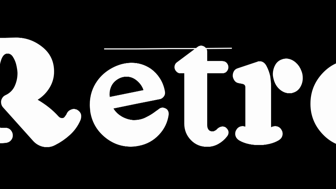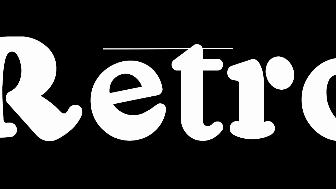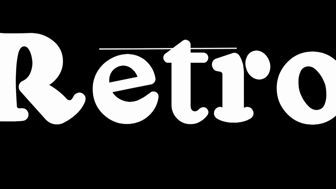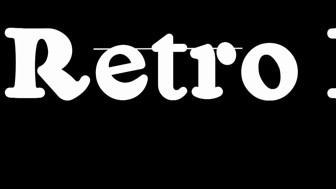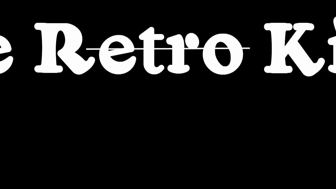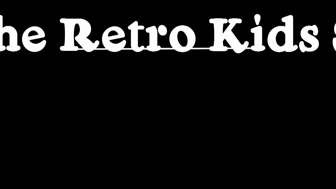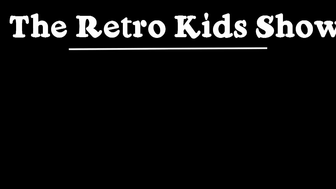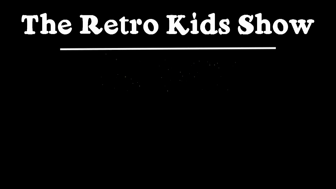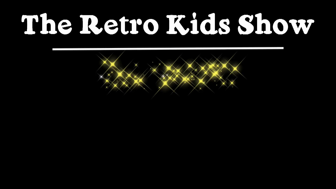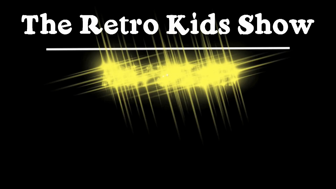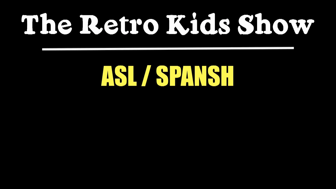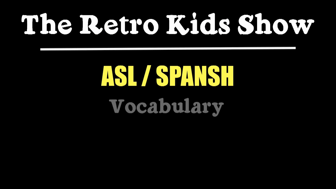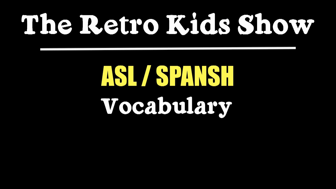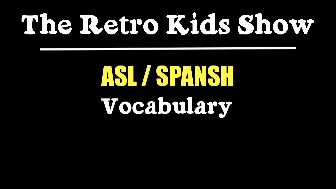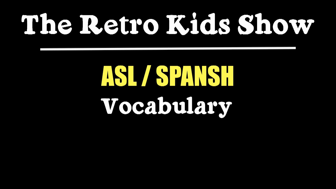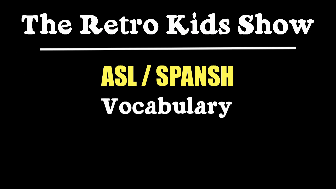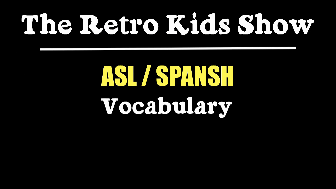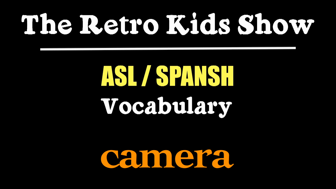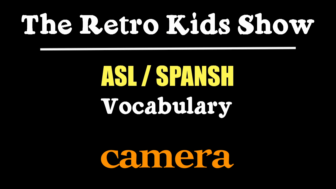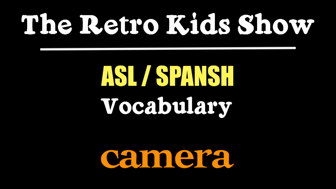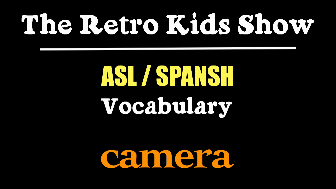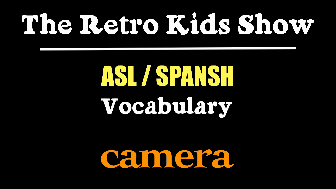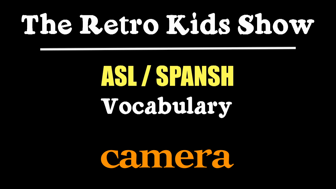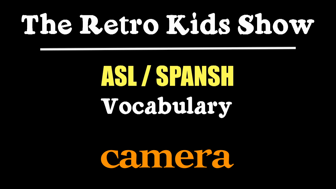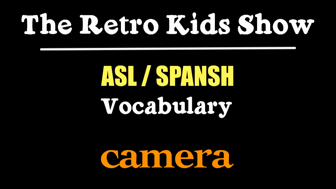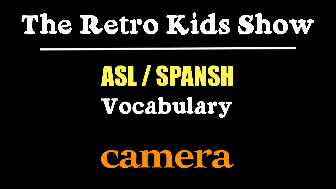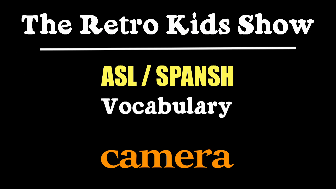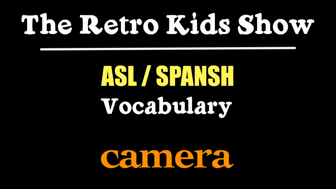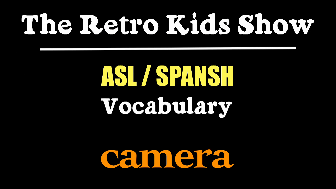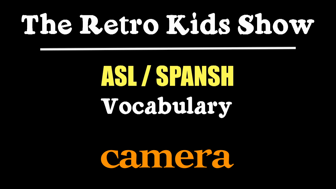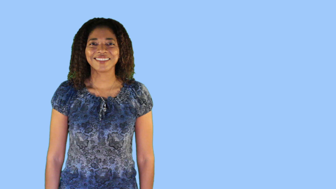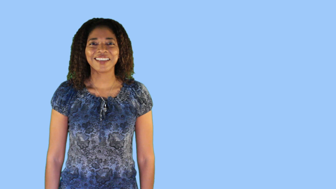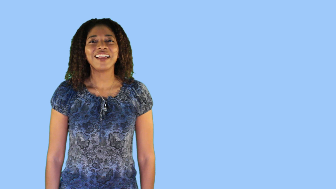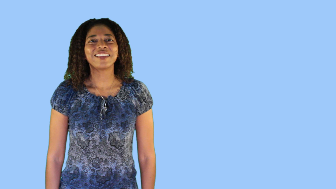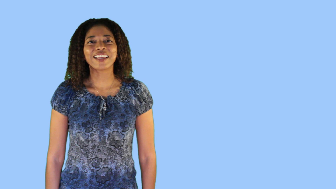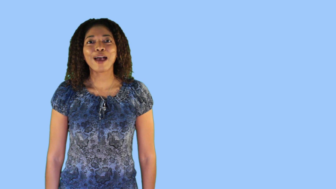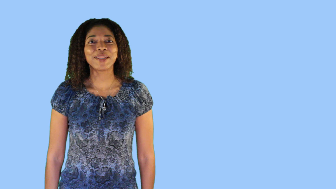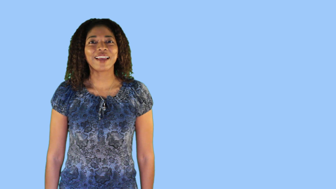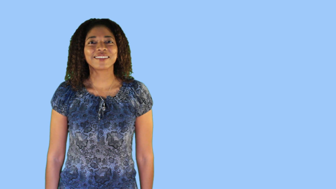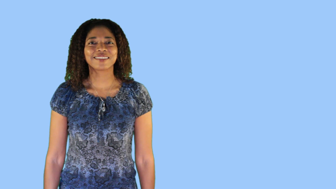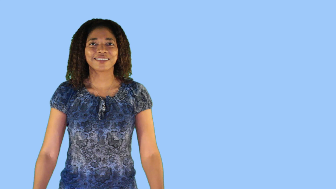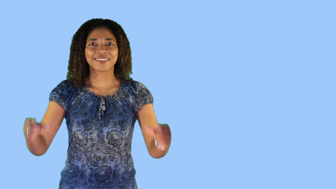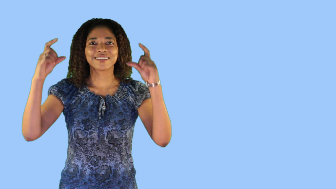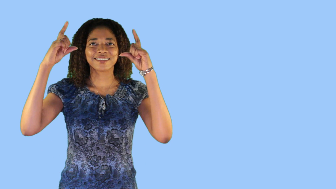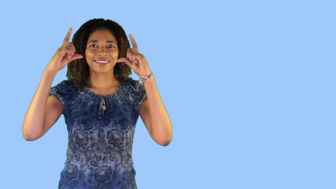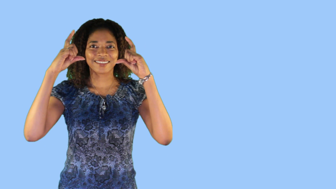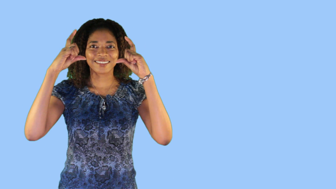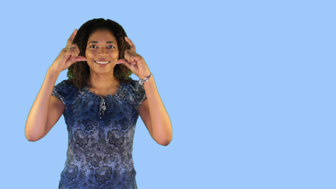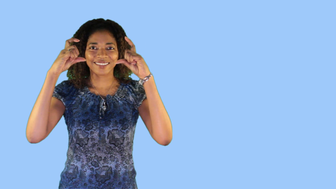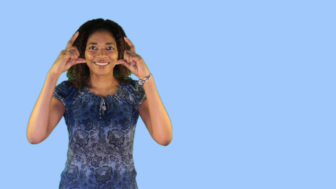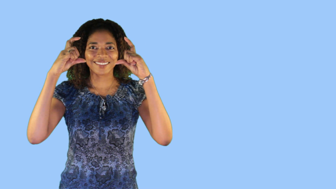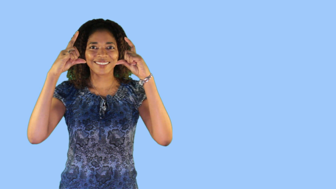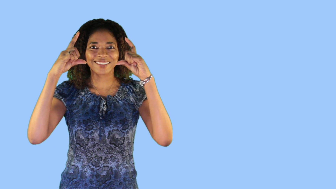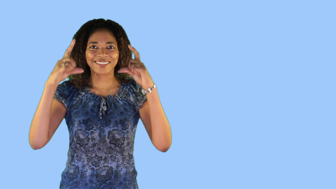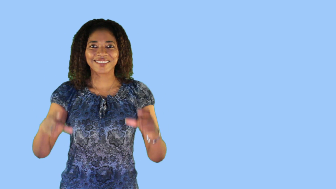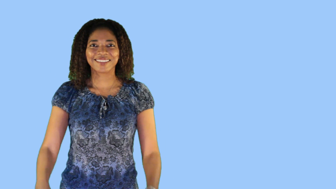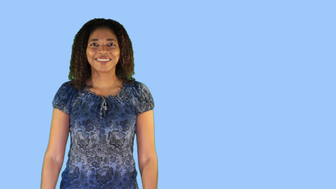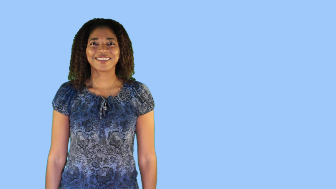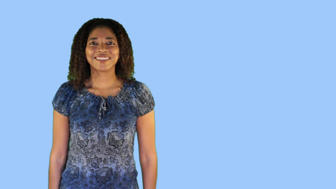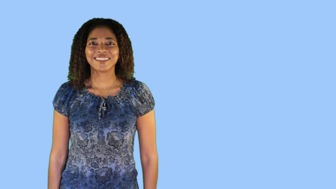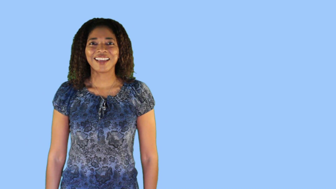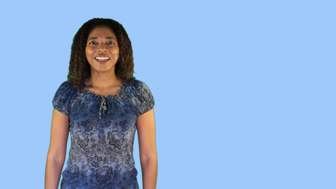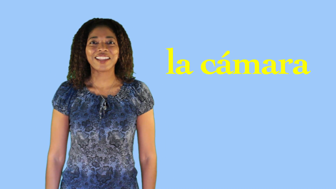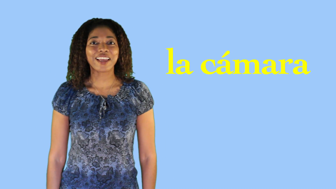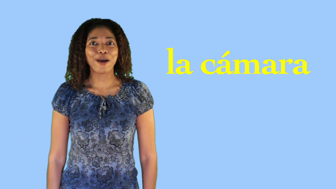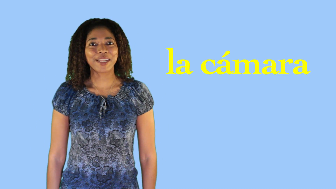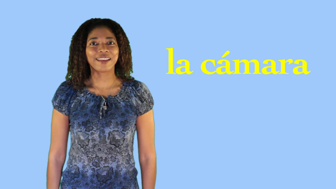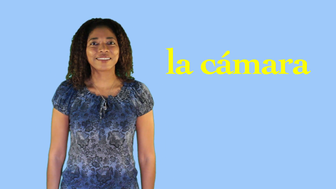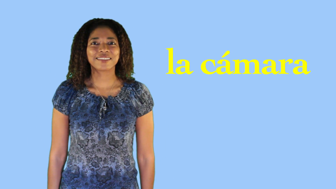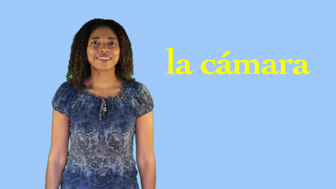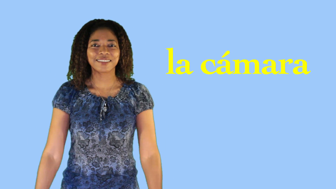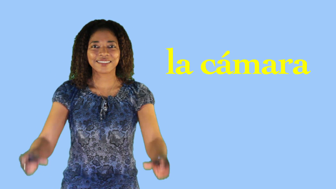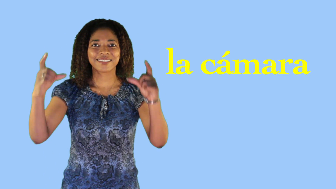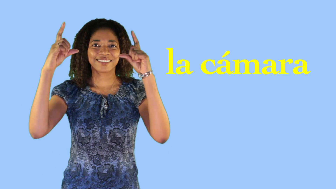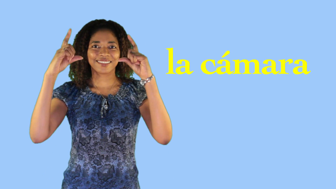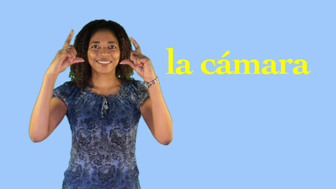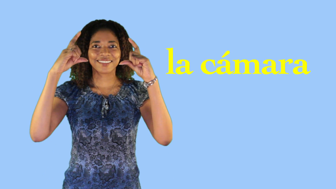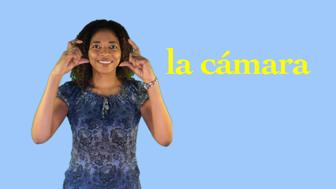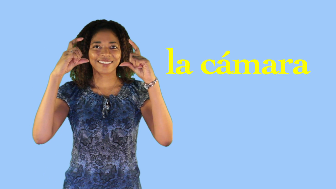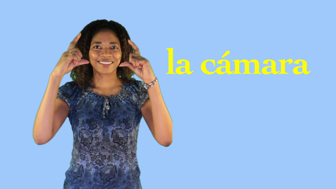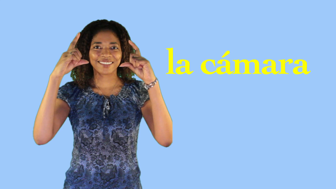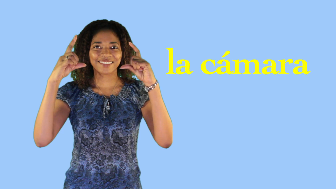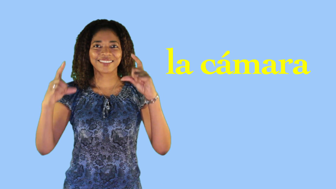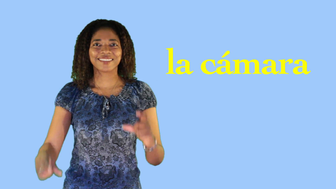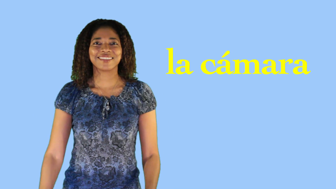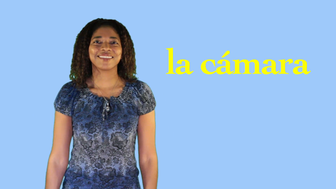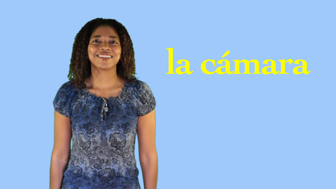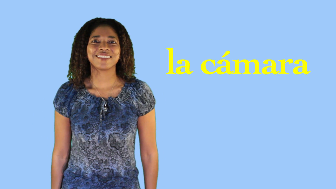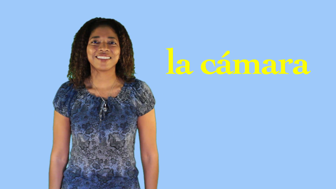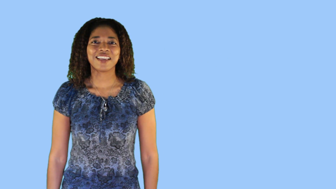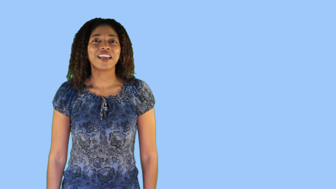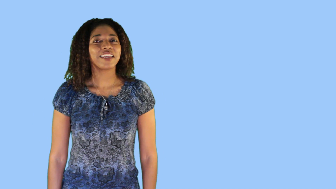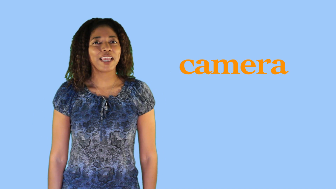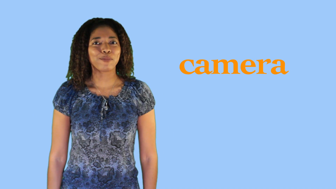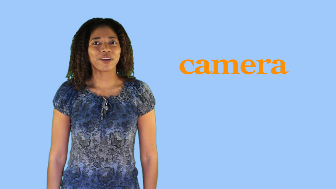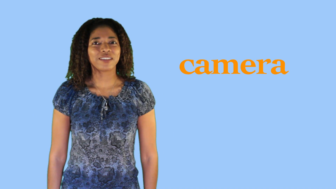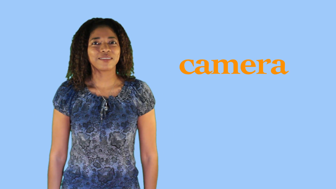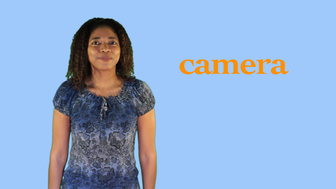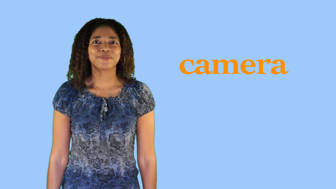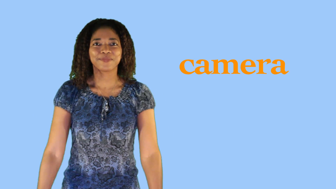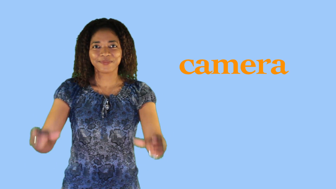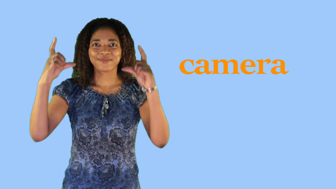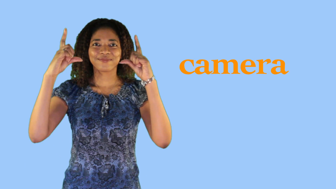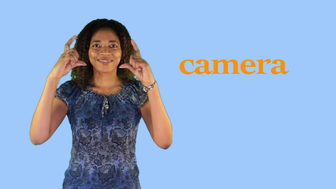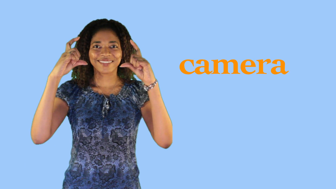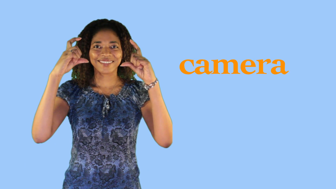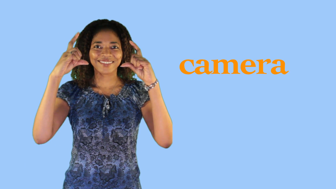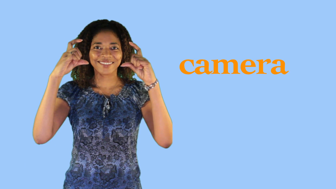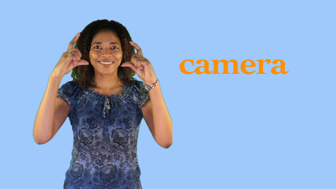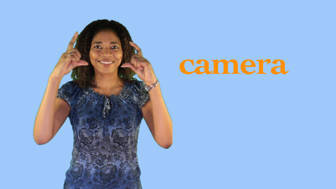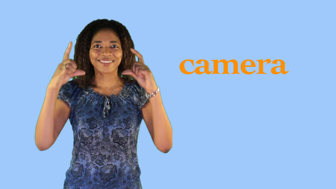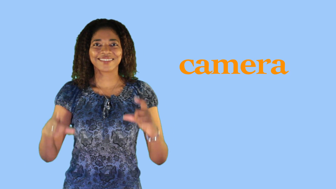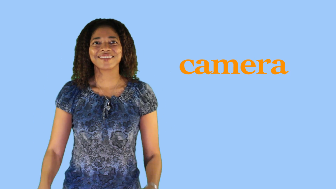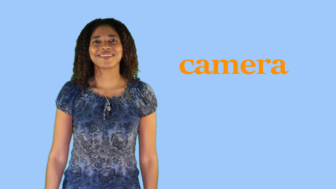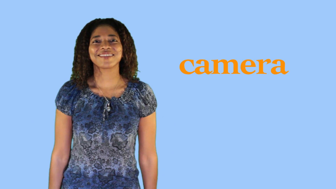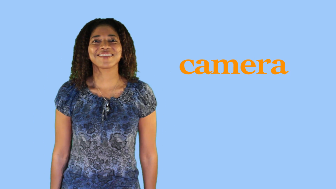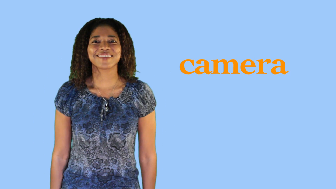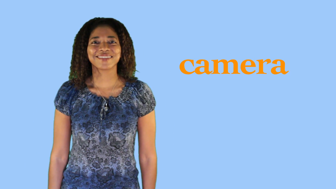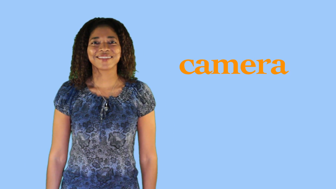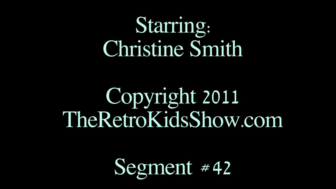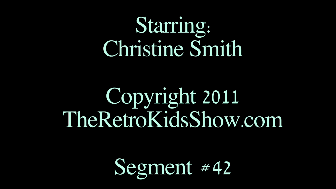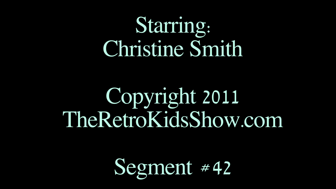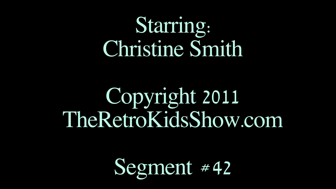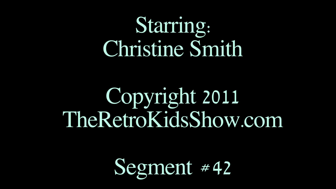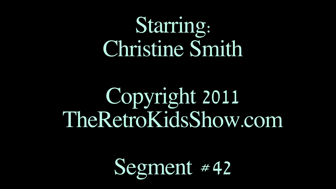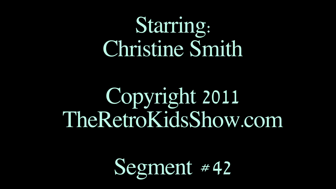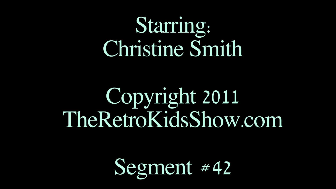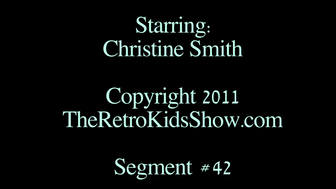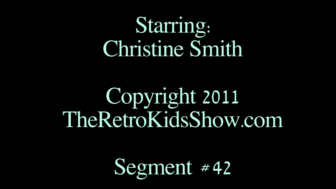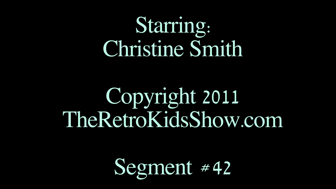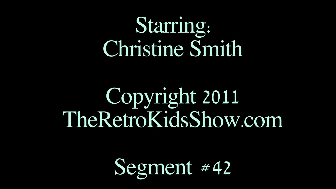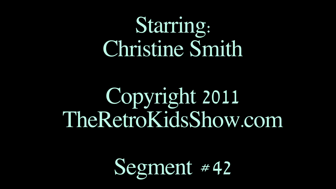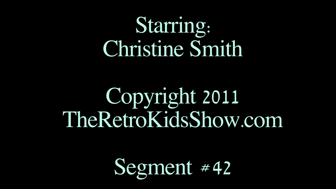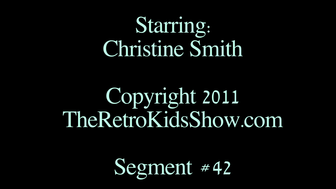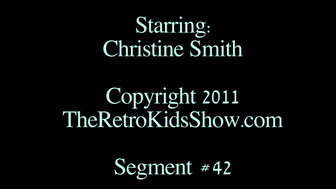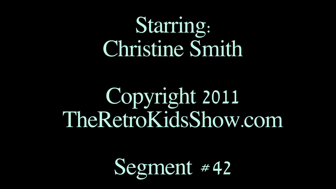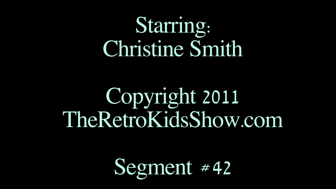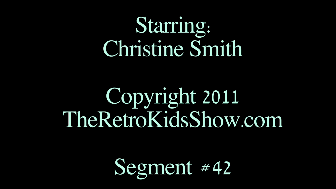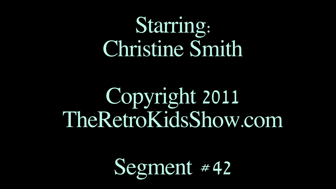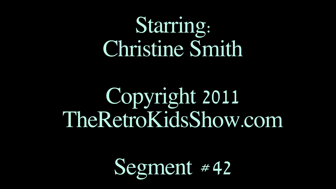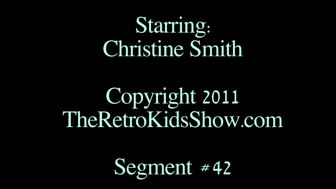CAMERA